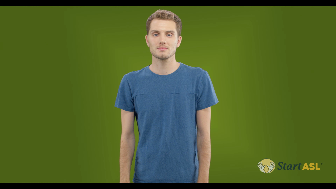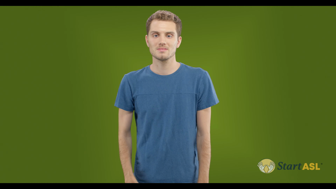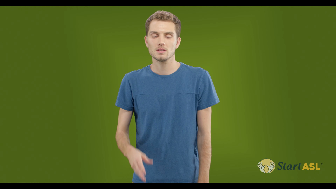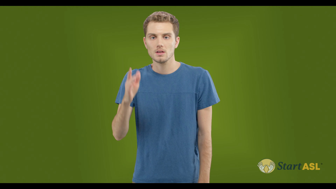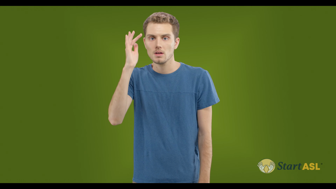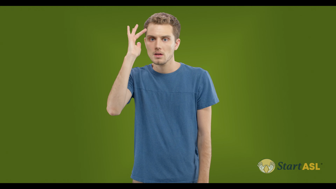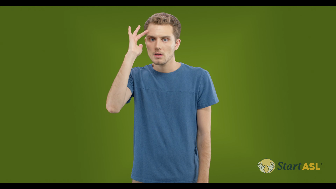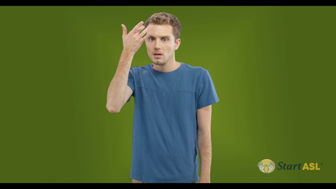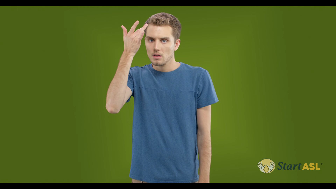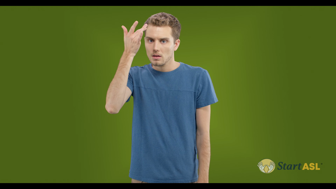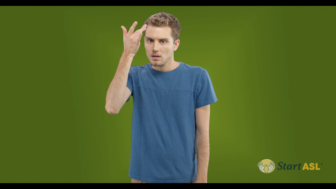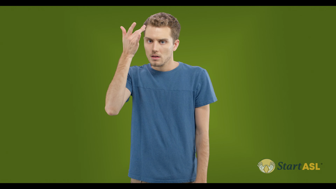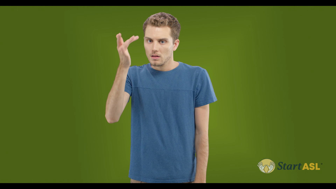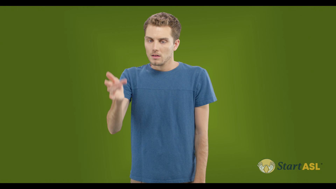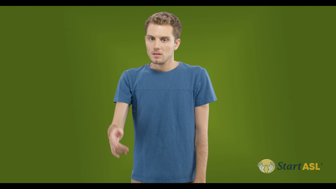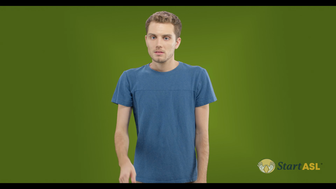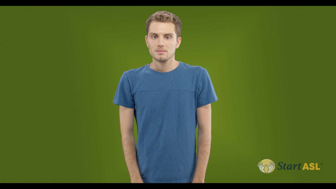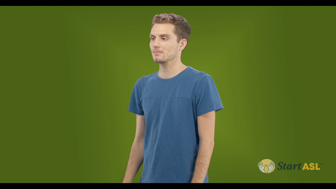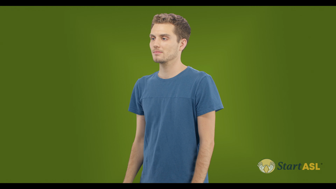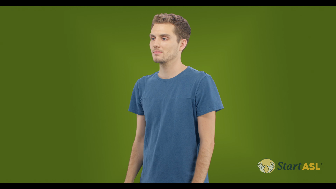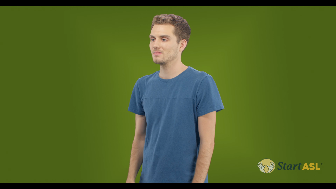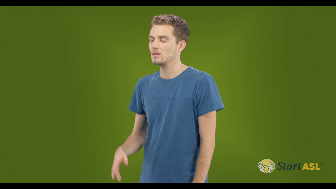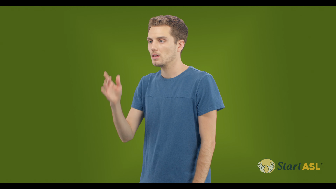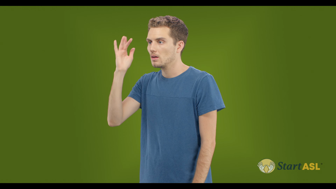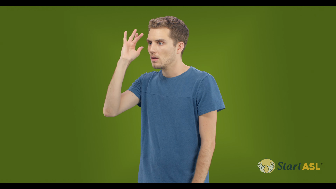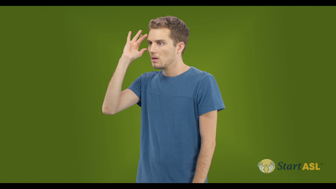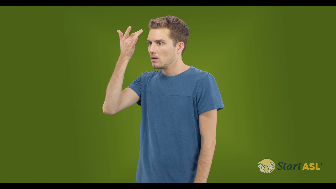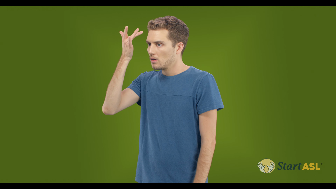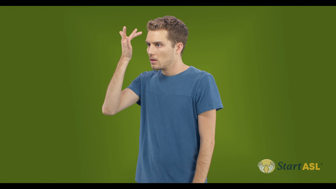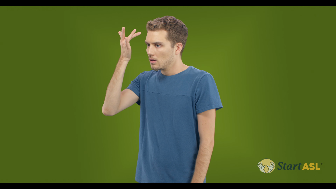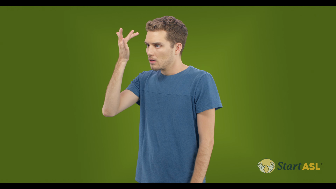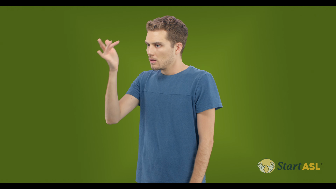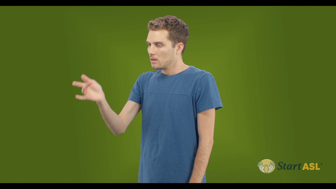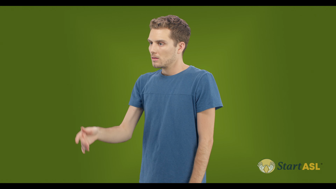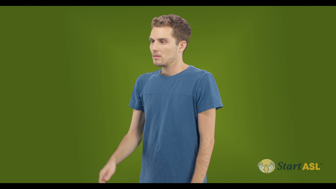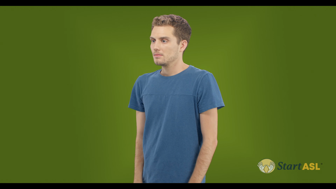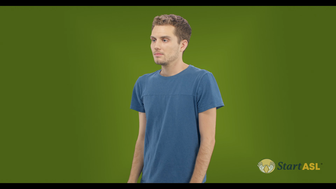sick of